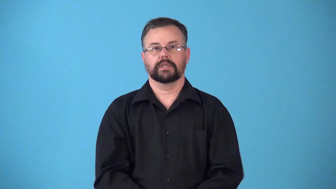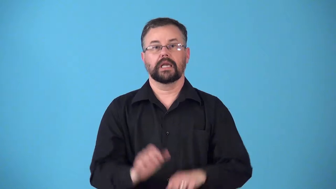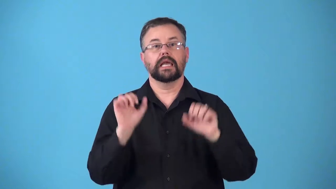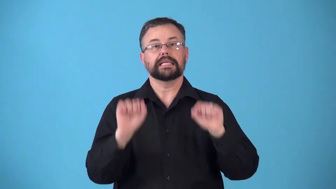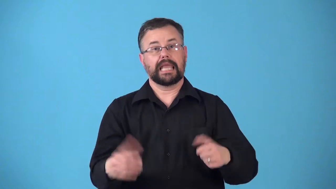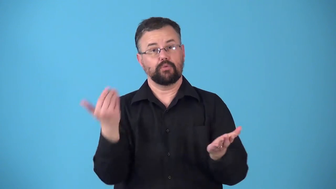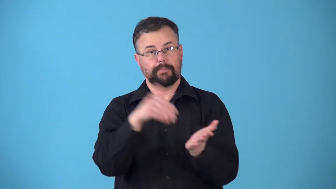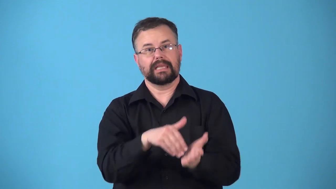repeatable